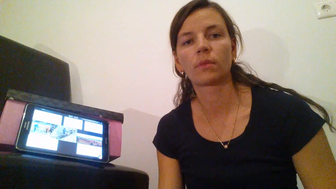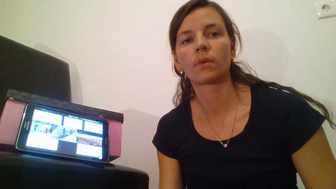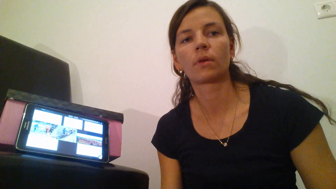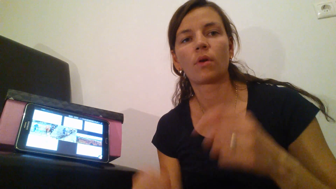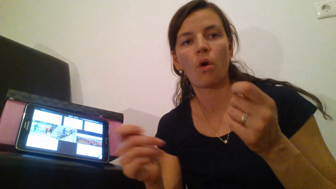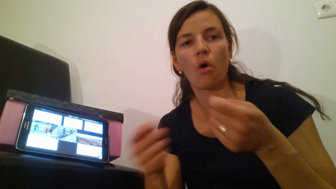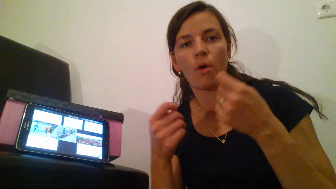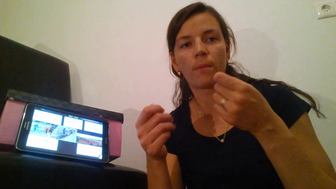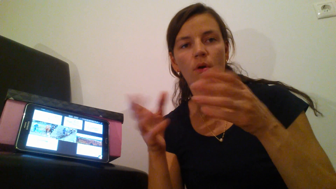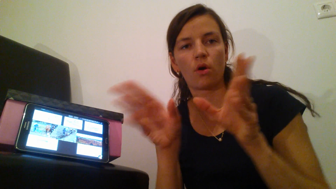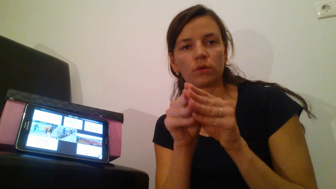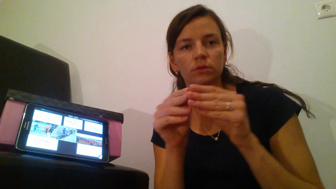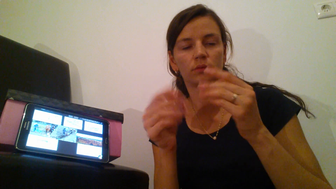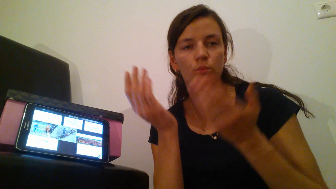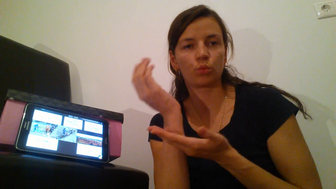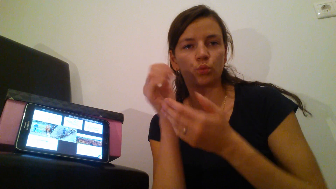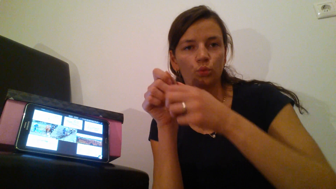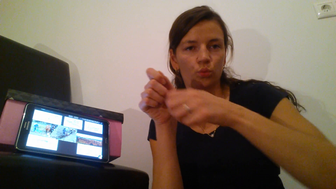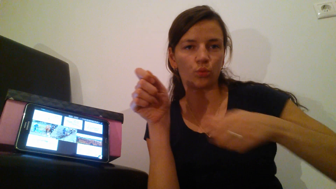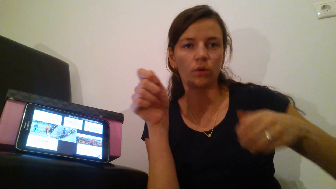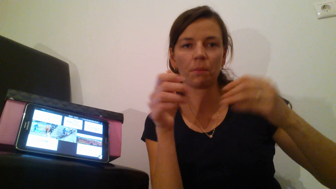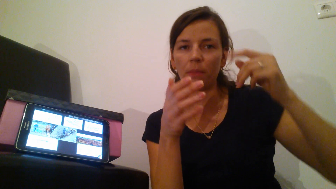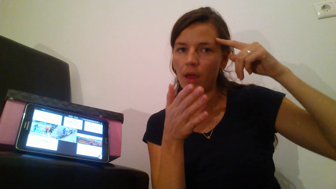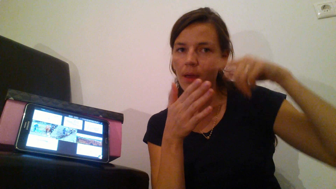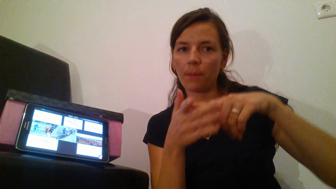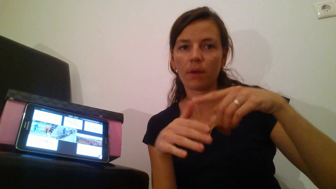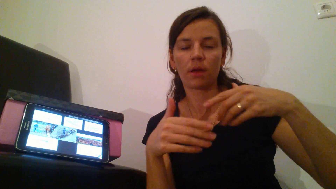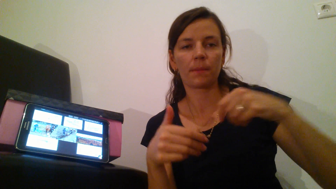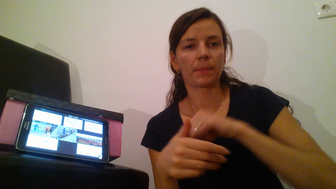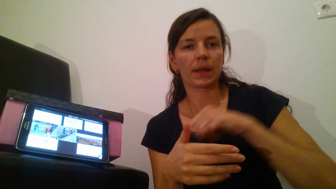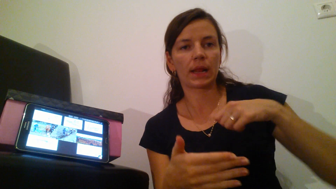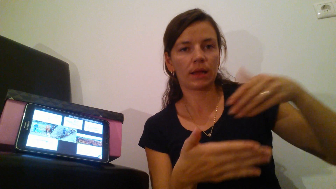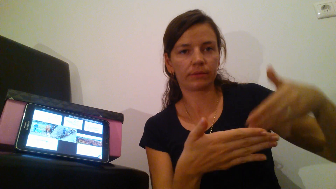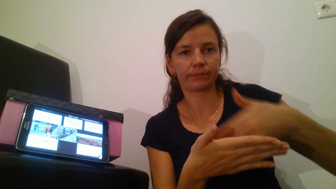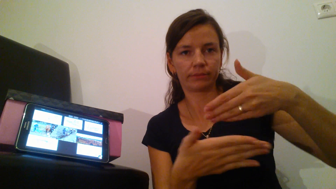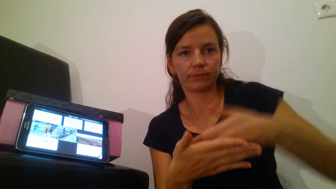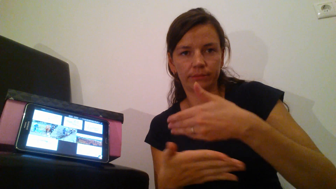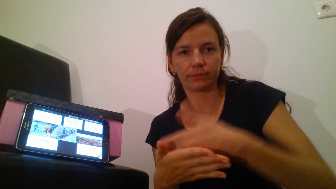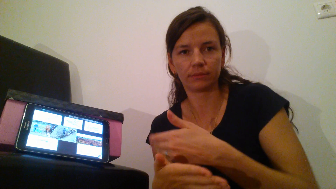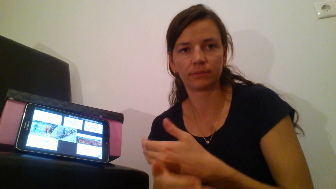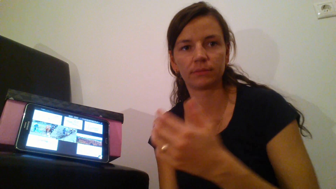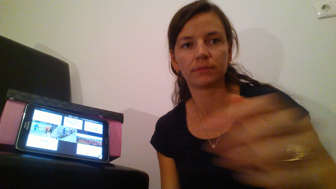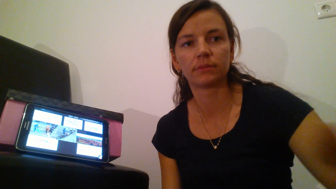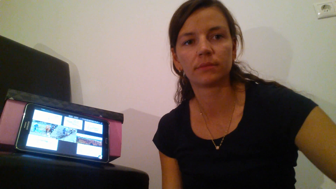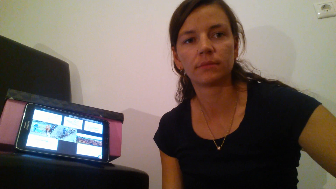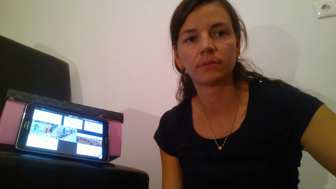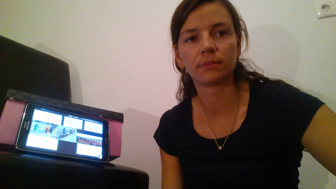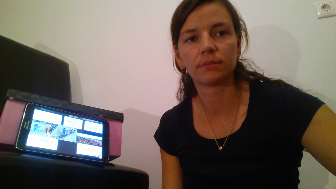plow